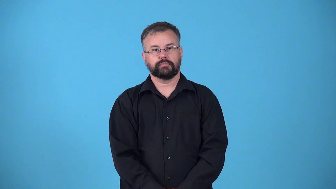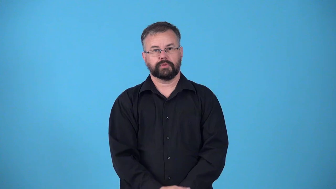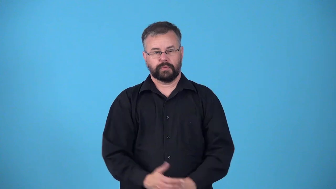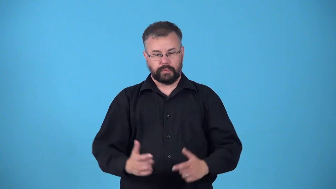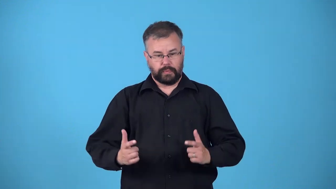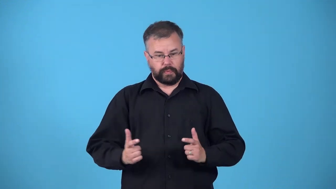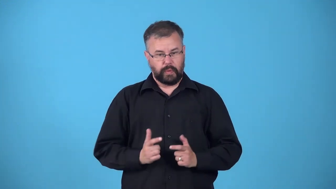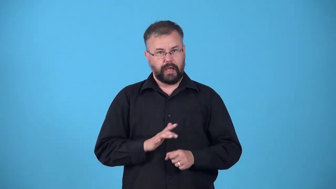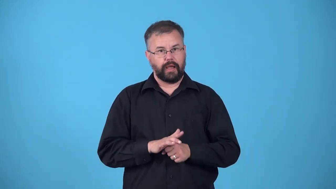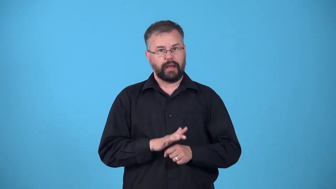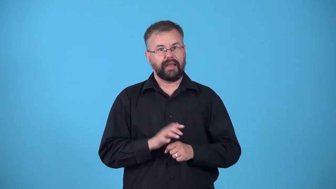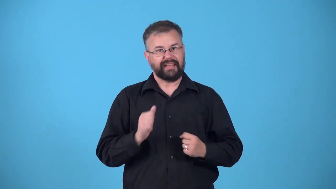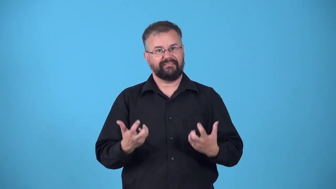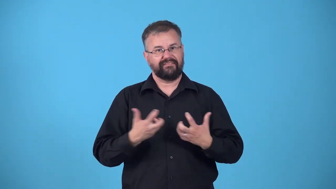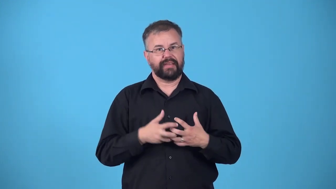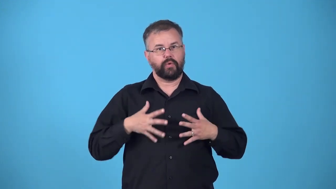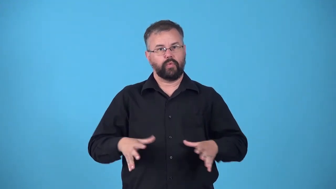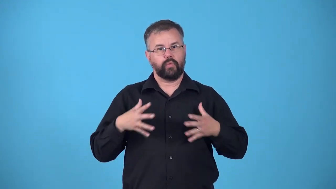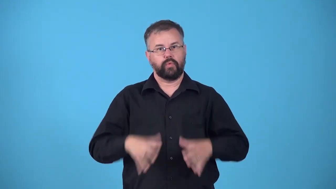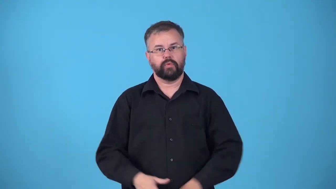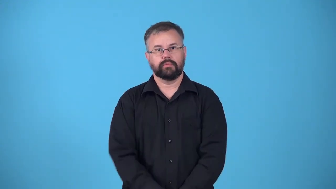get into,fit into